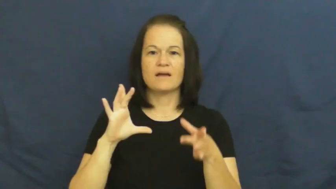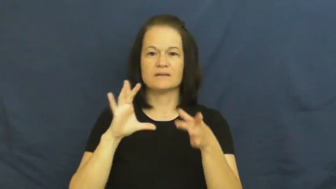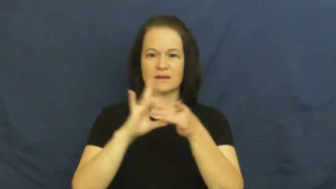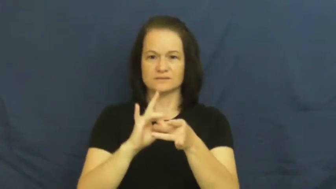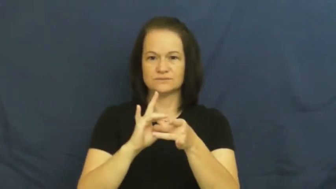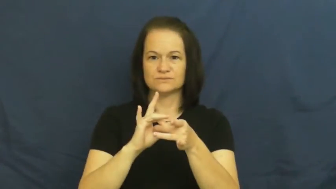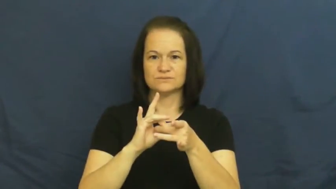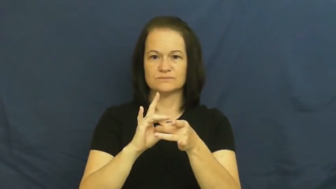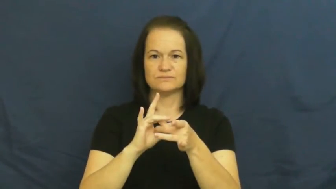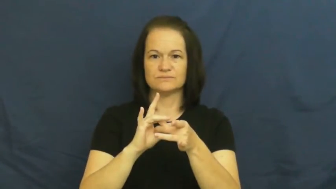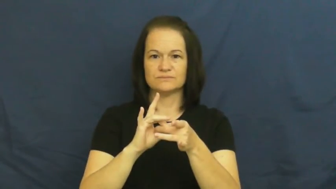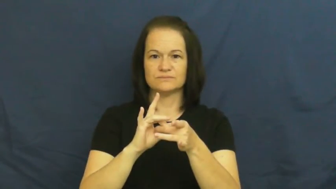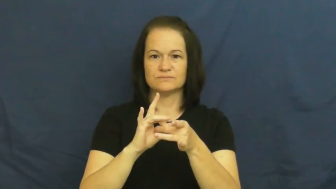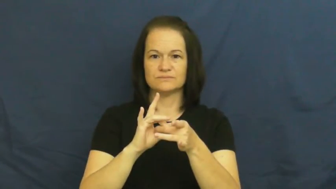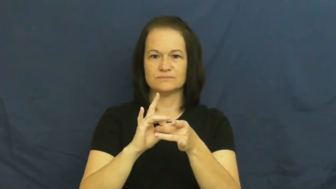bring-bring the ends together